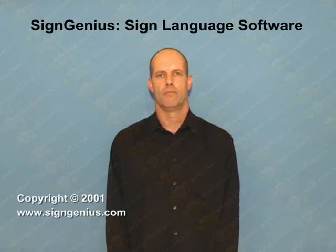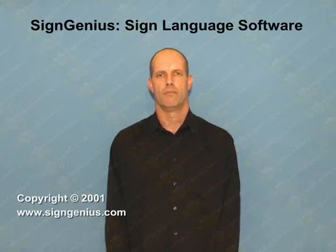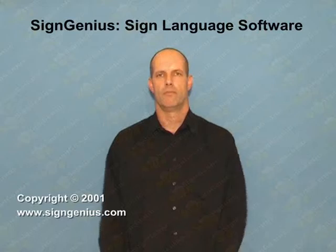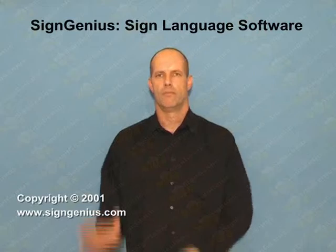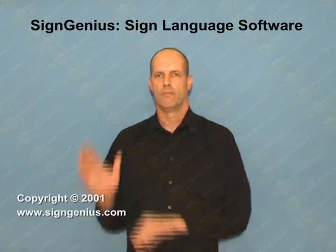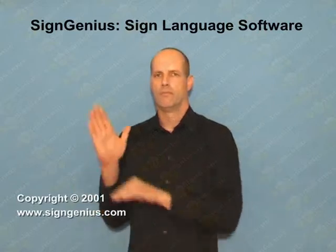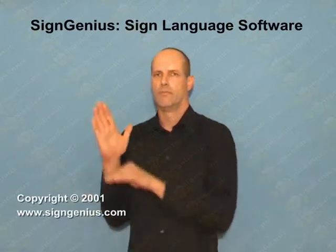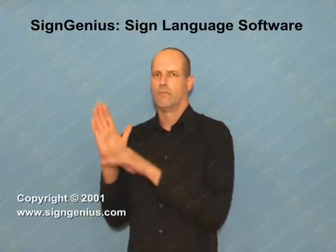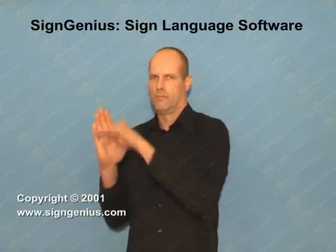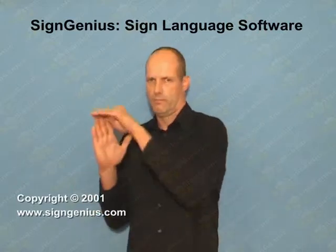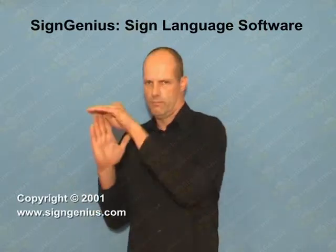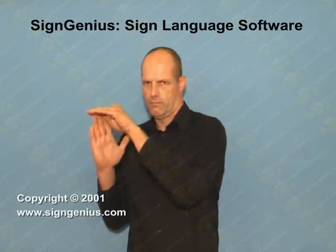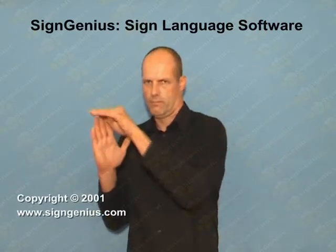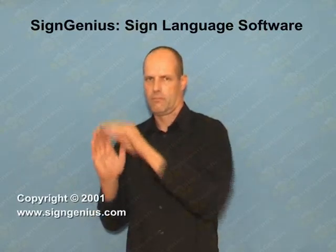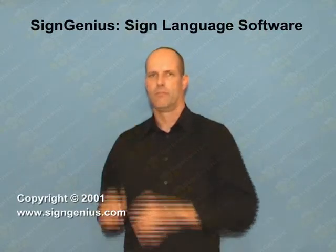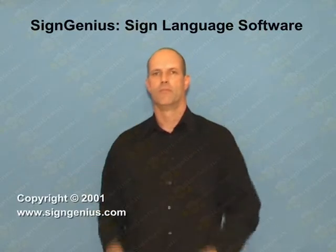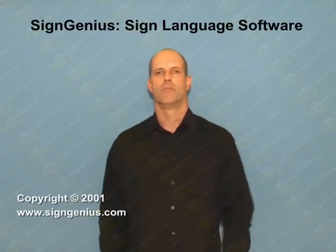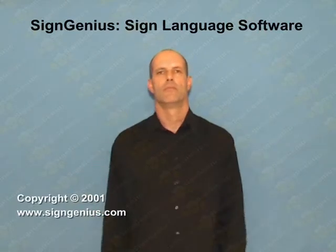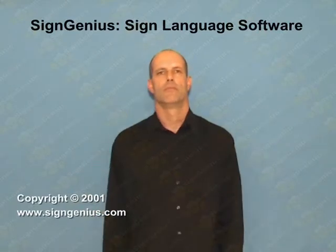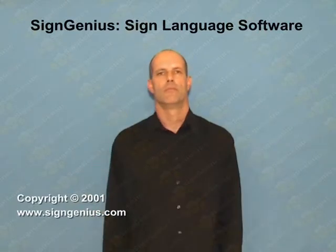MATURE